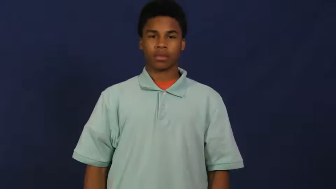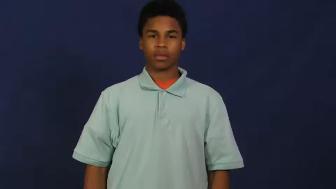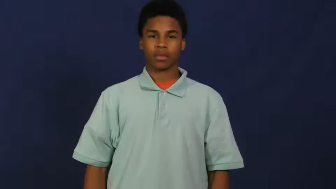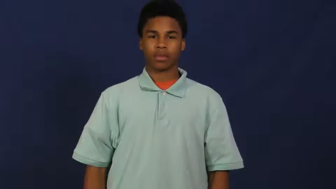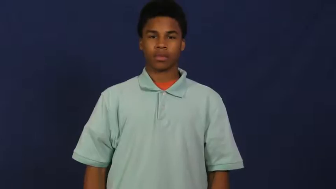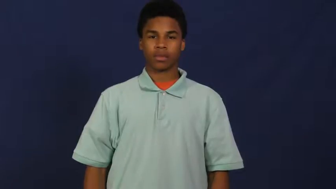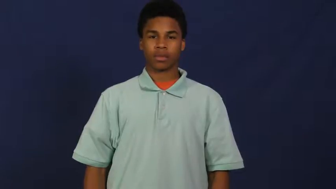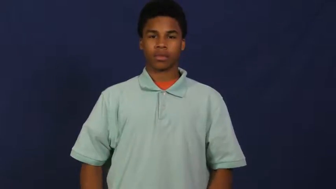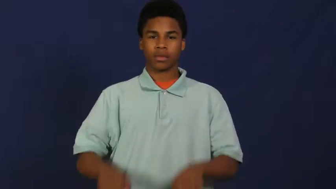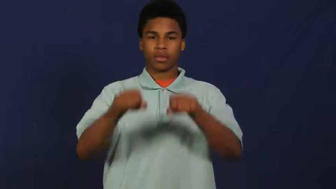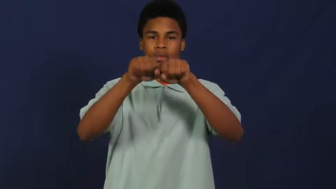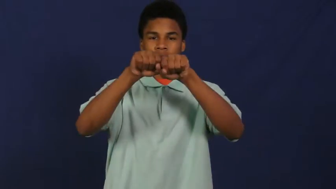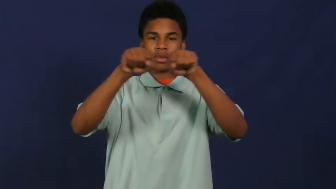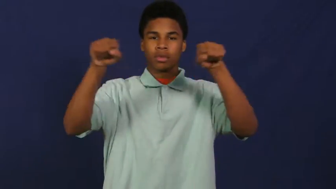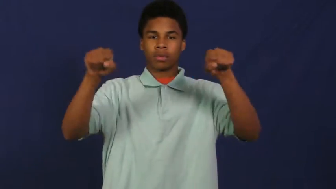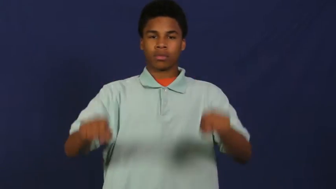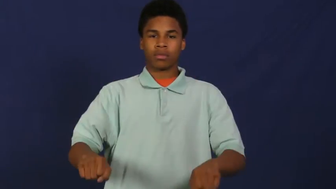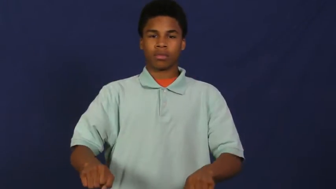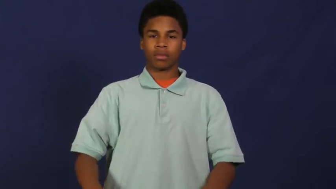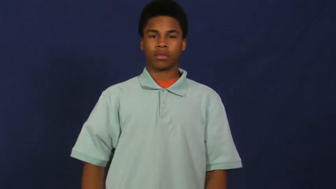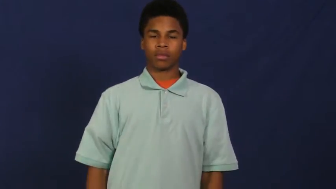system,framework